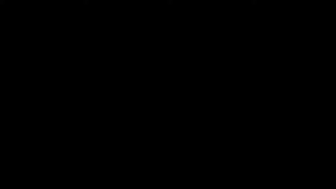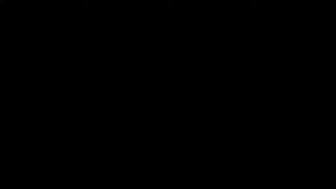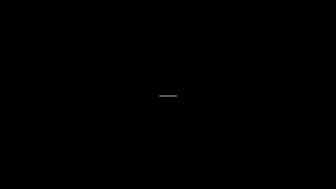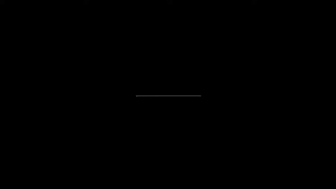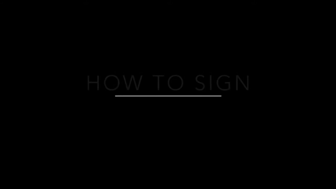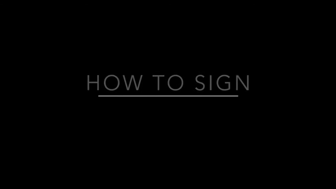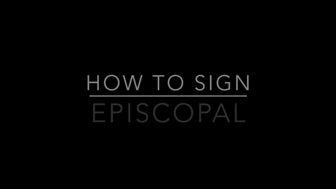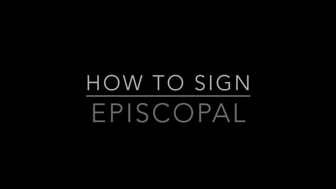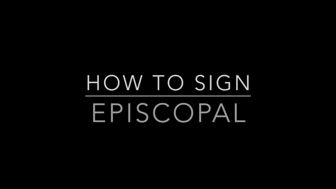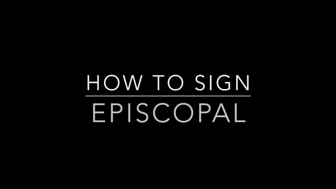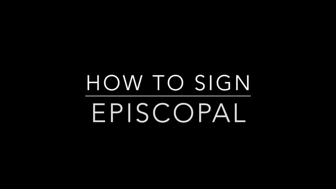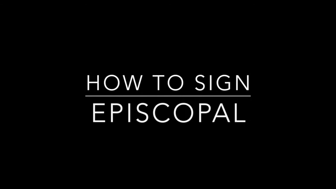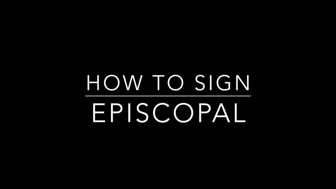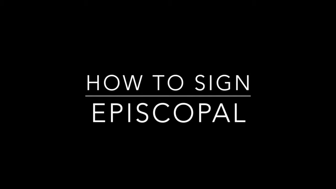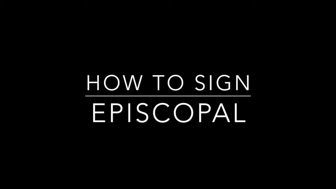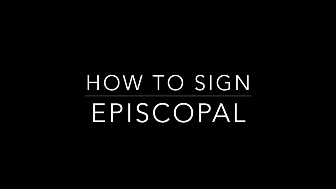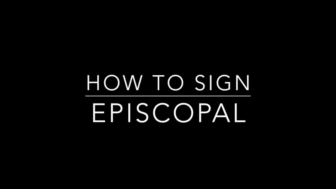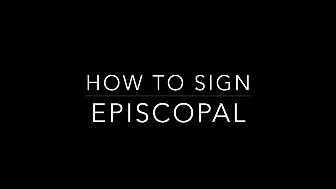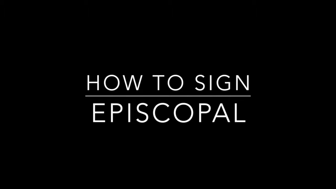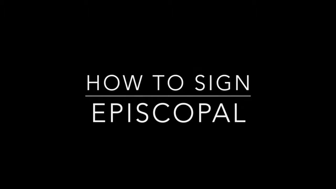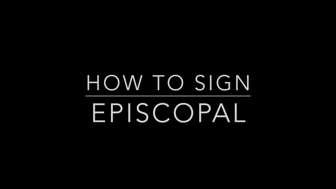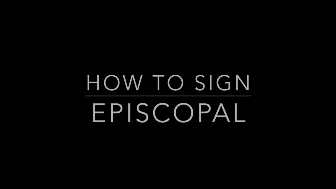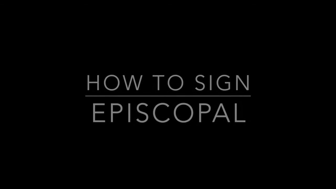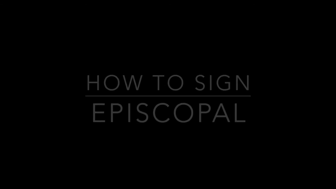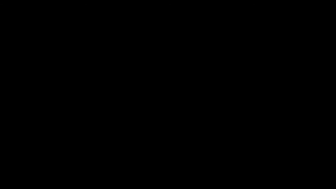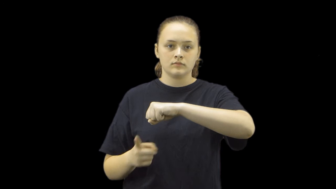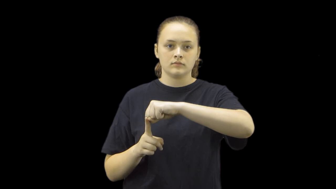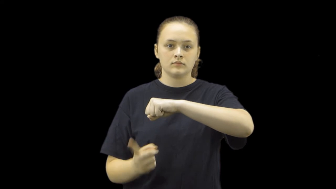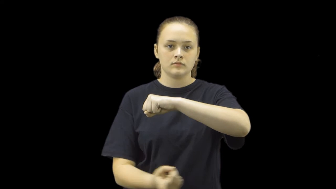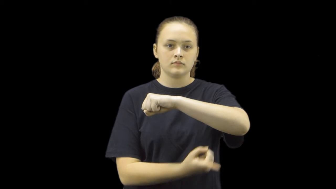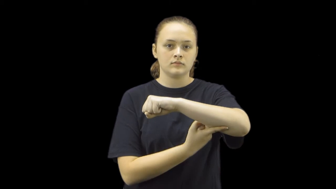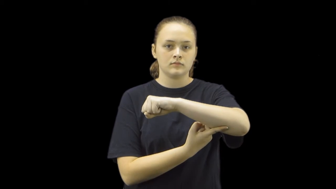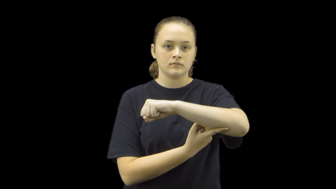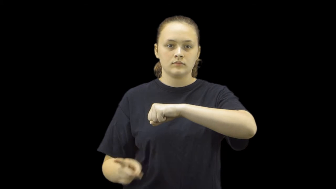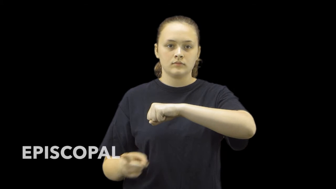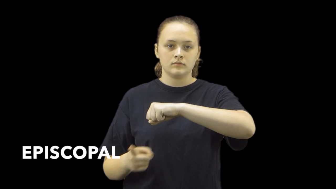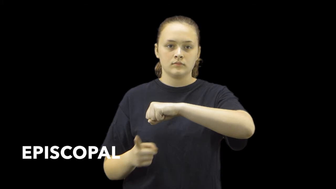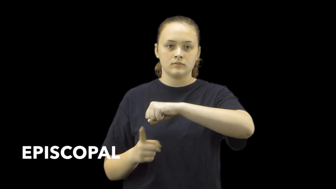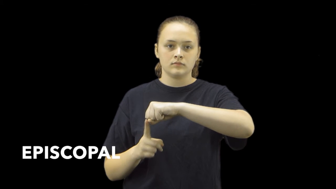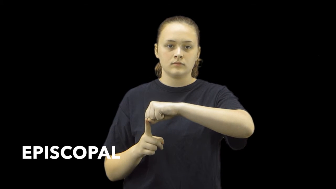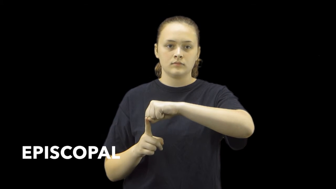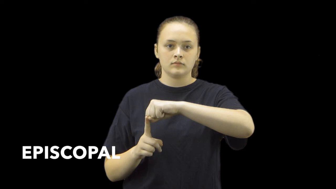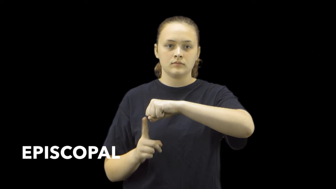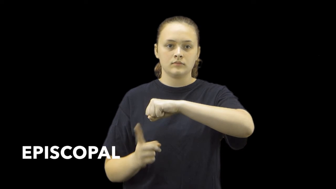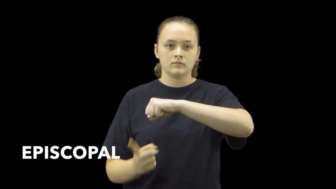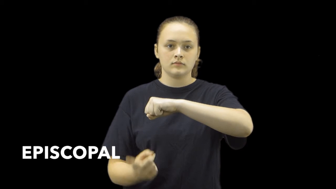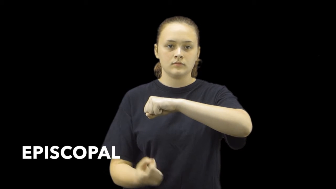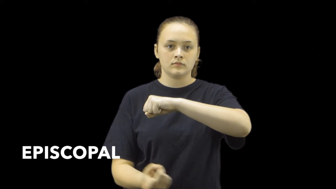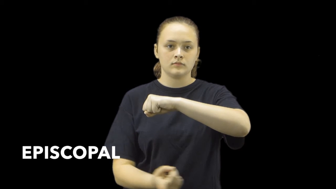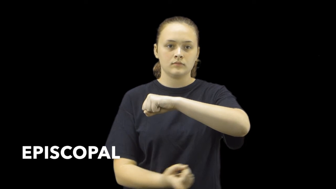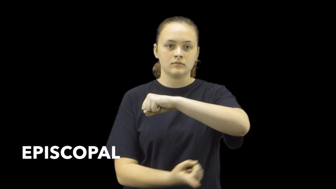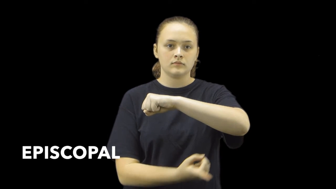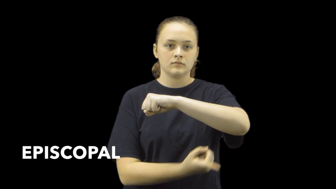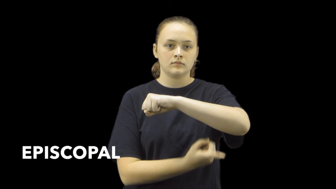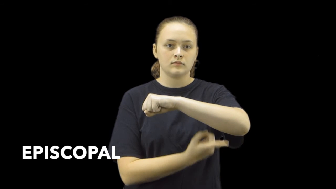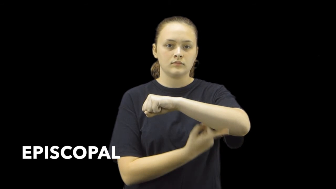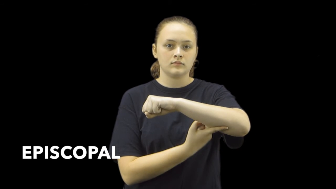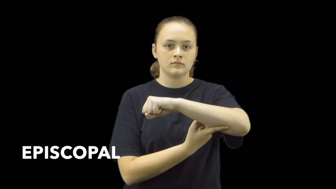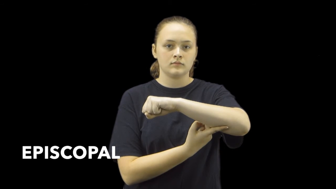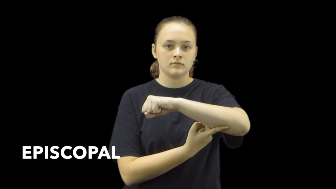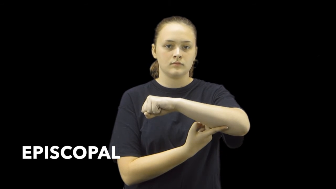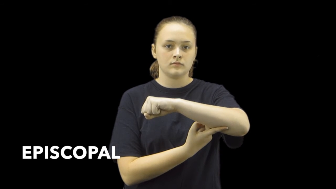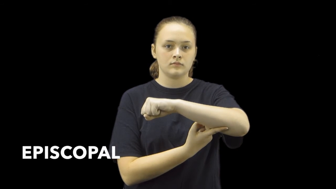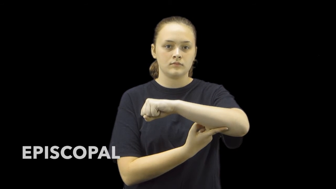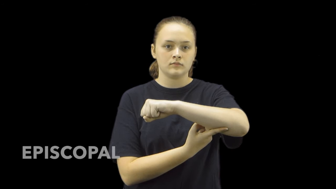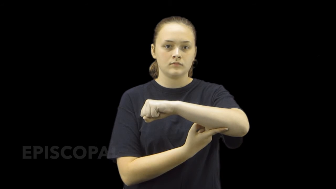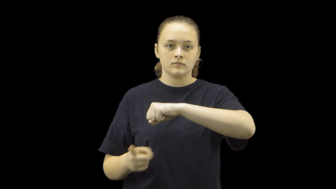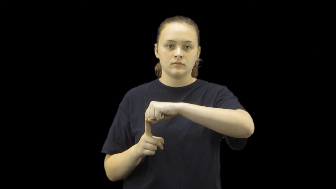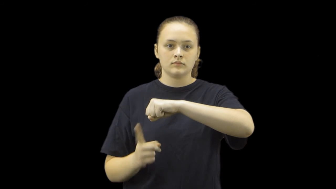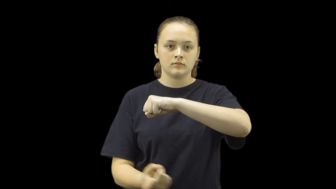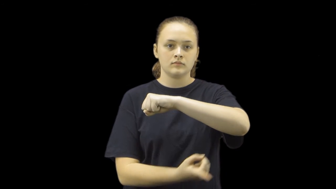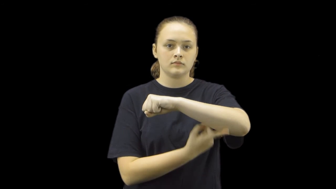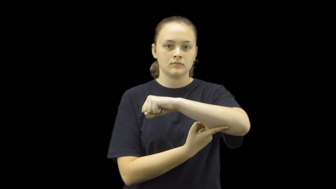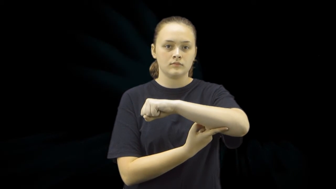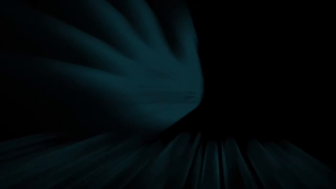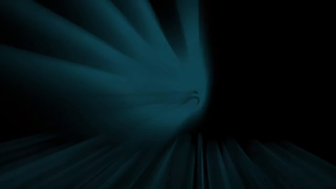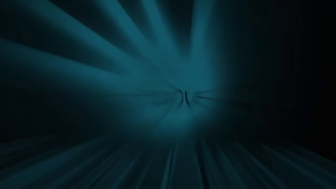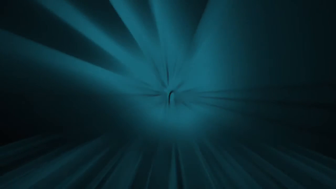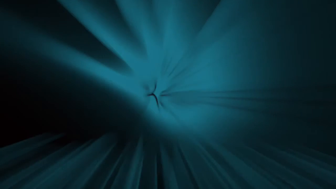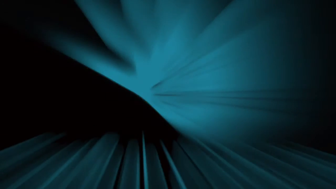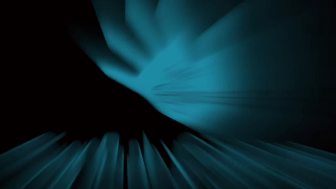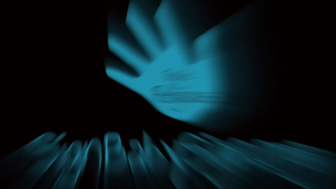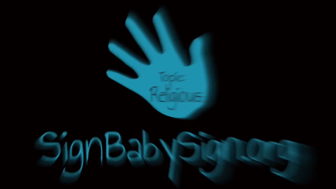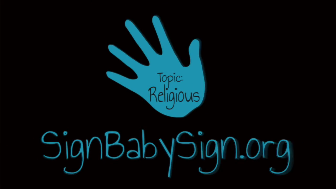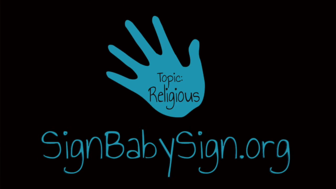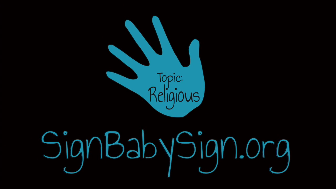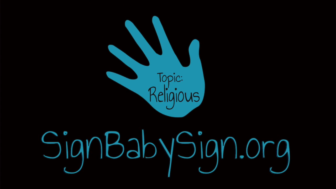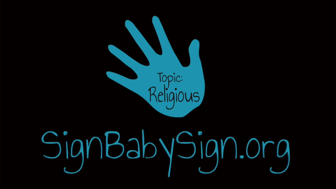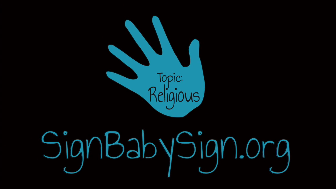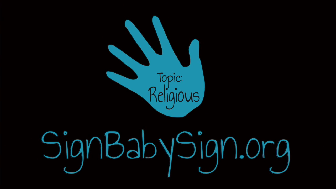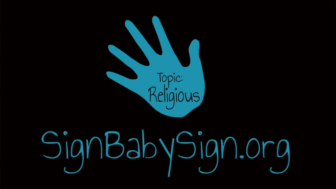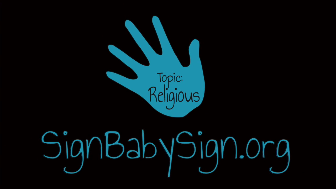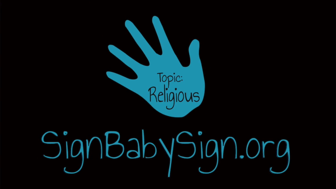Episcopal